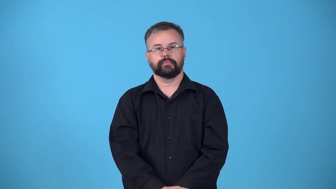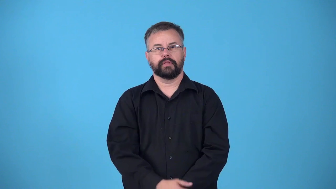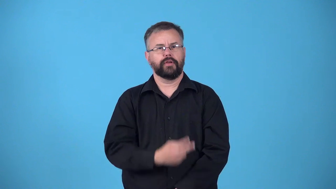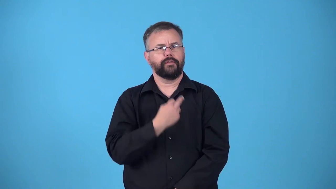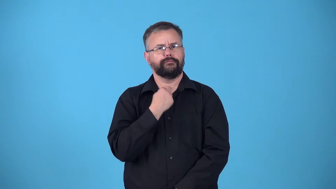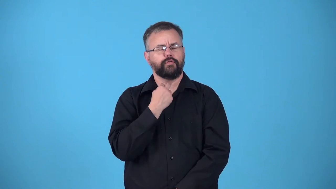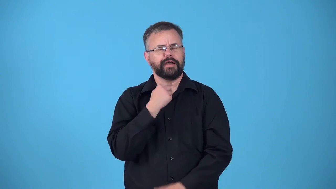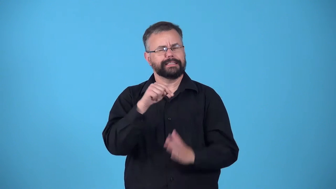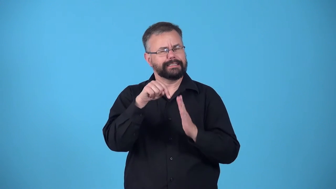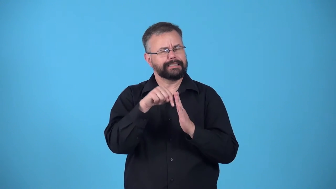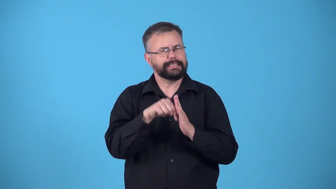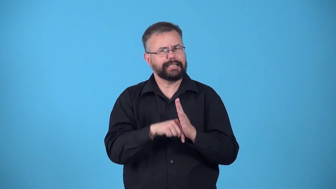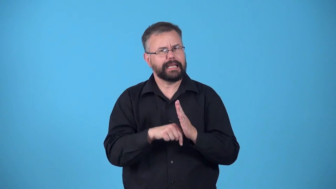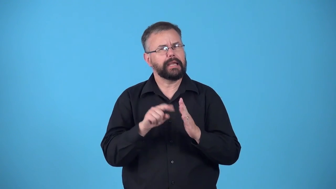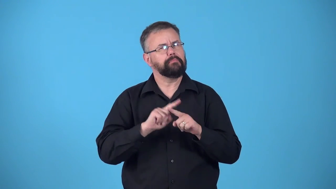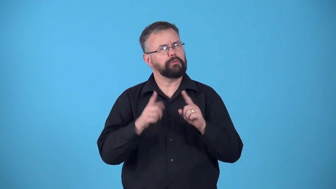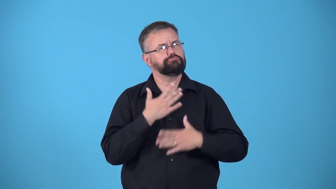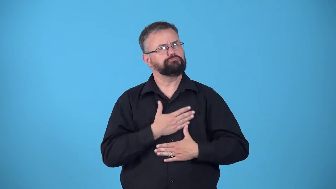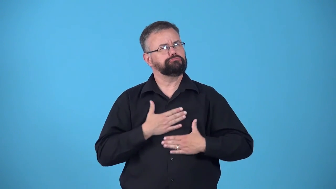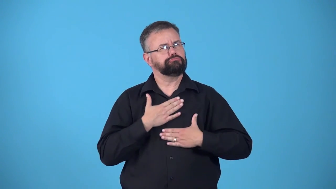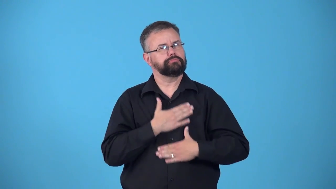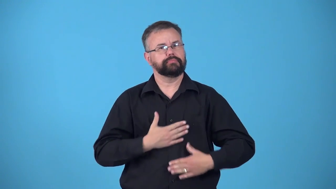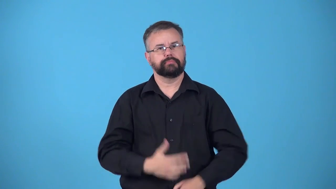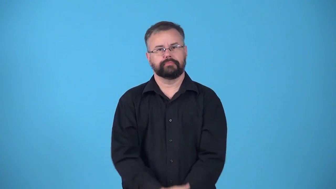fruity